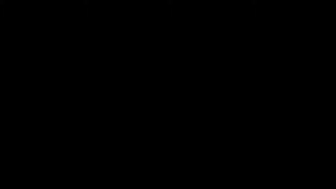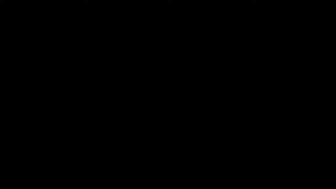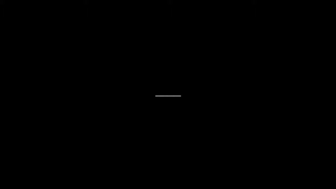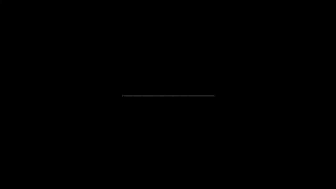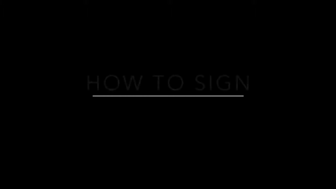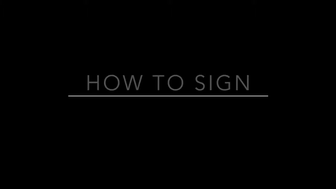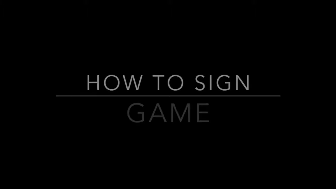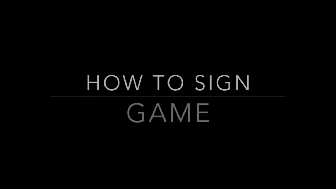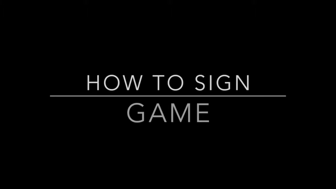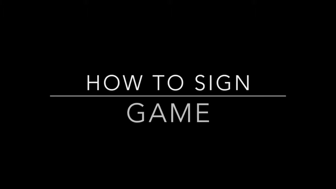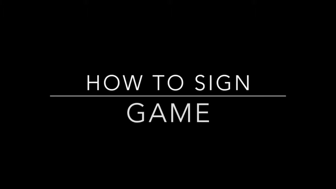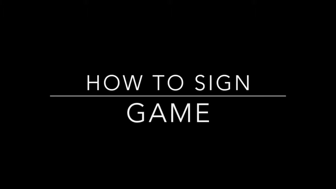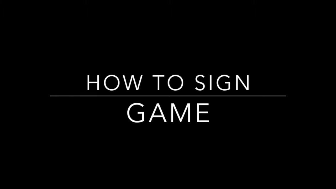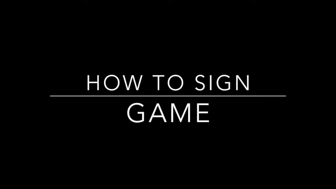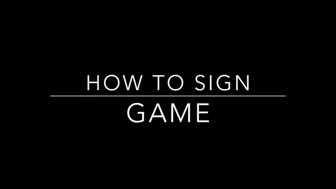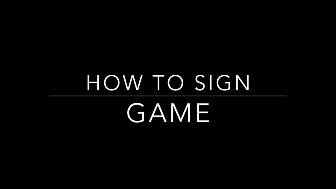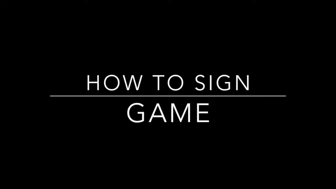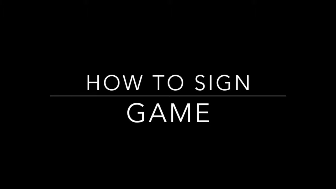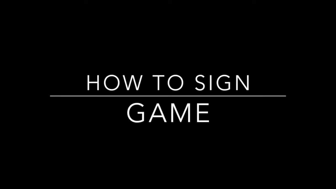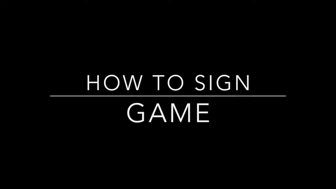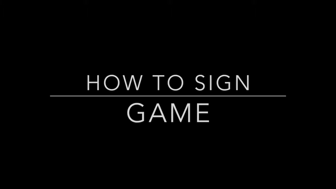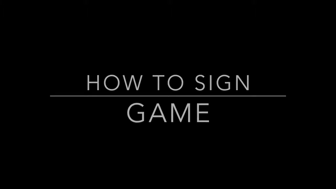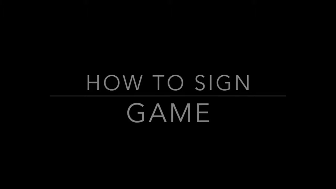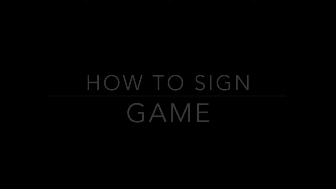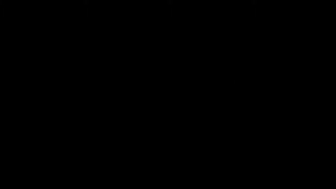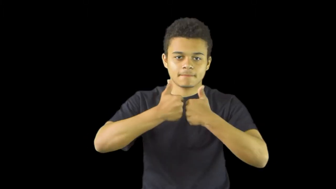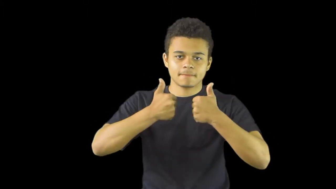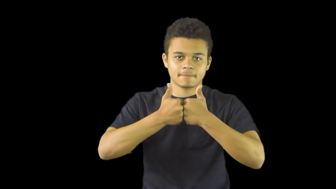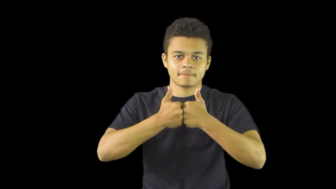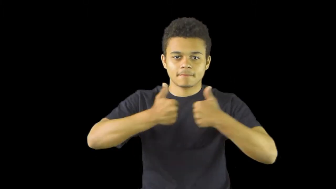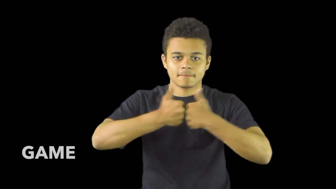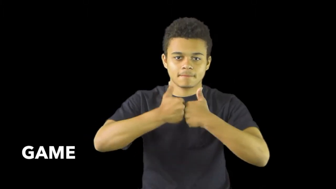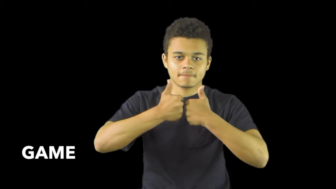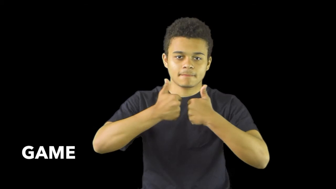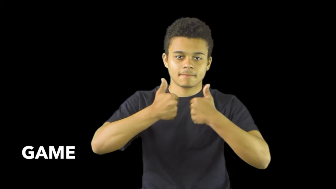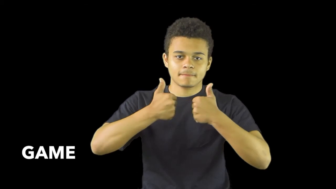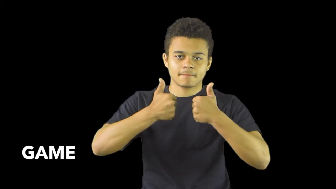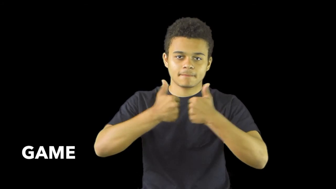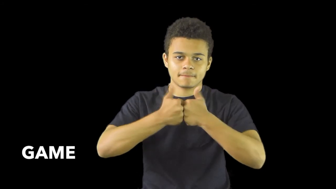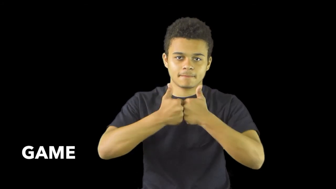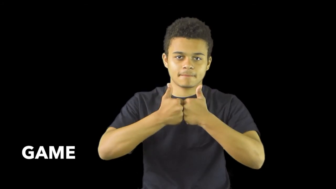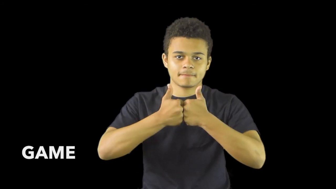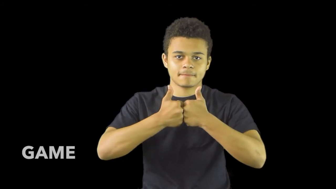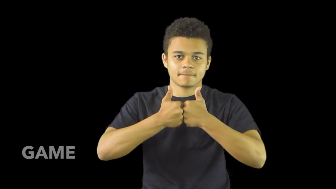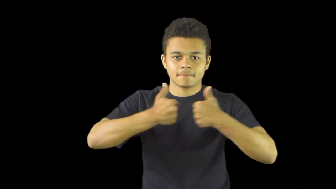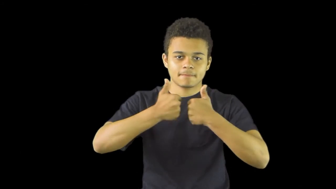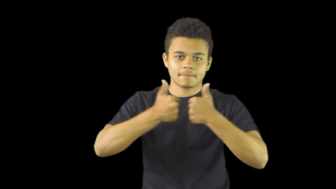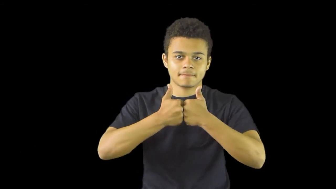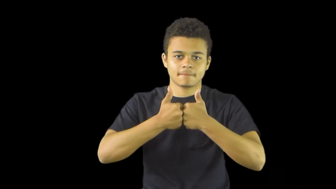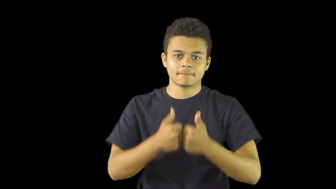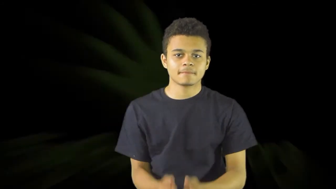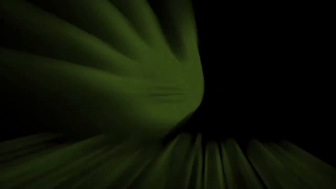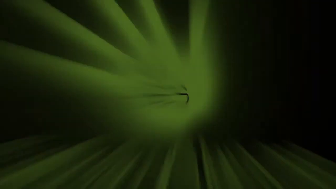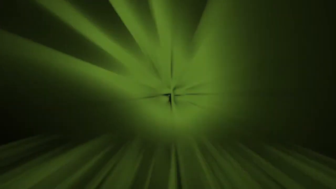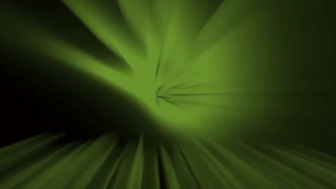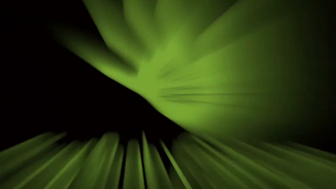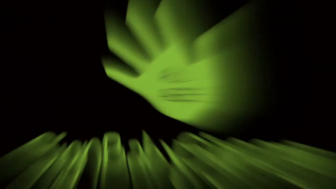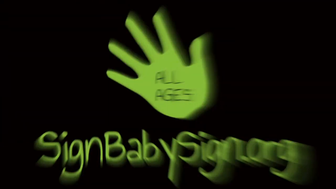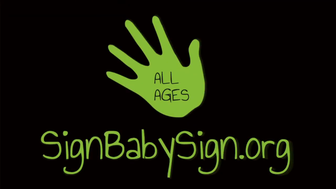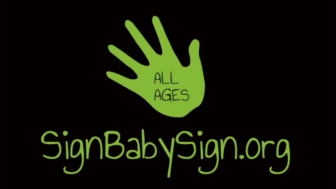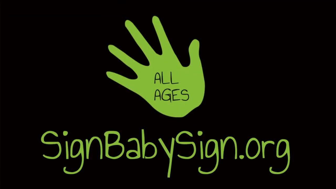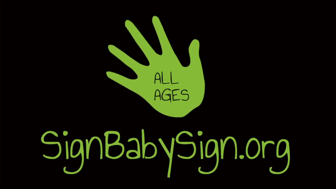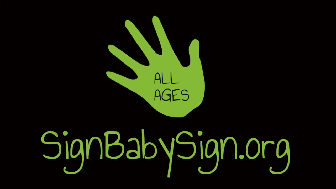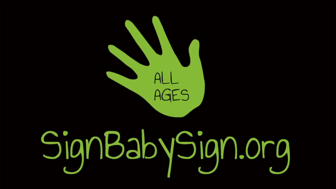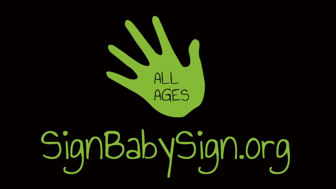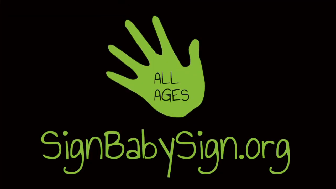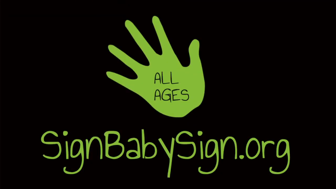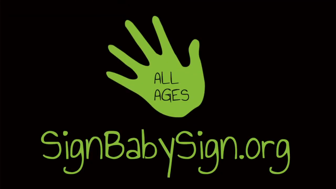Game